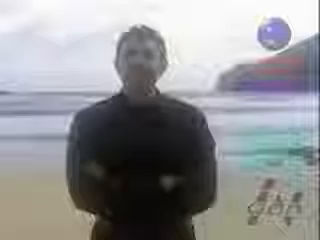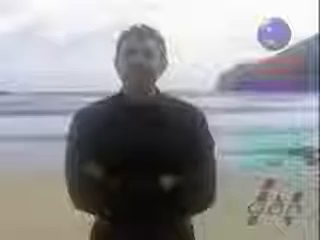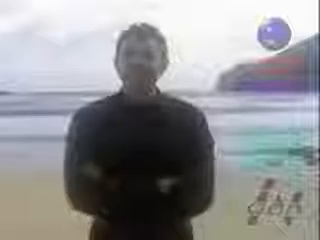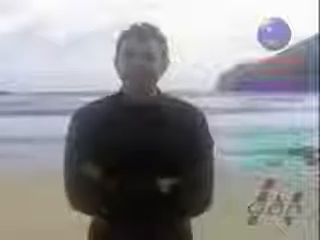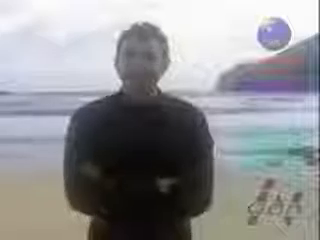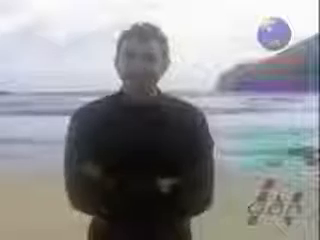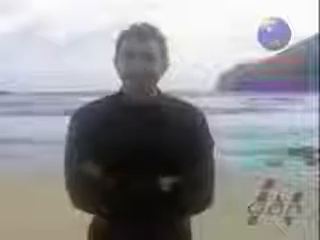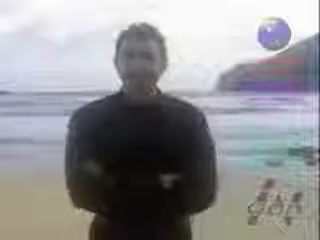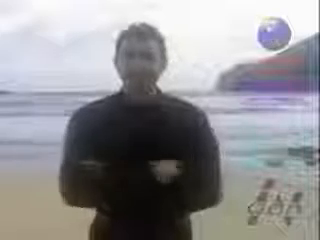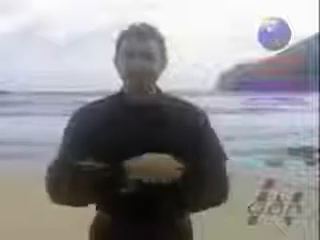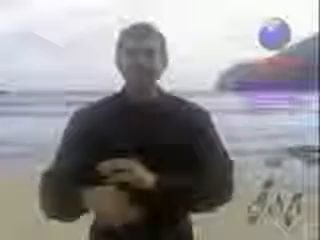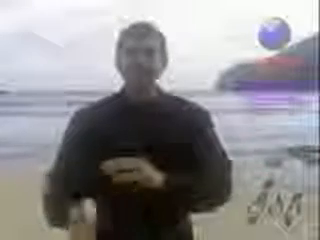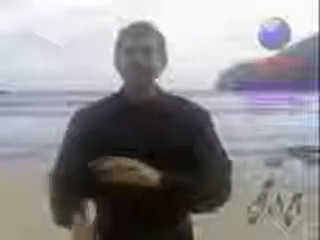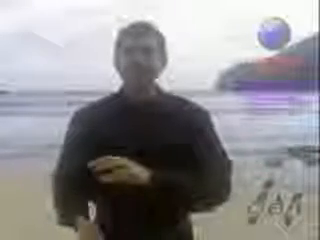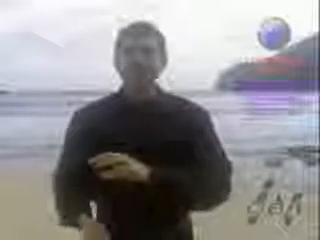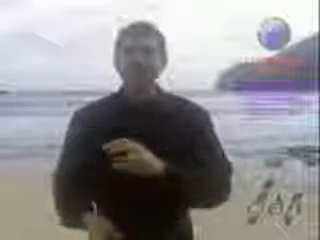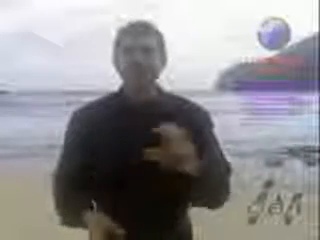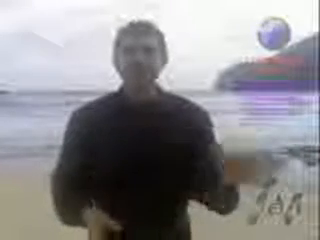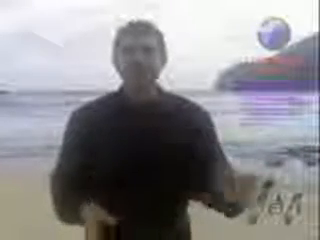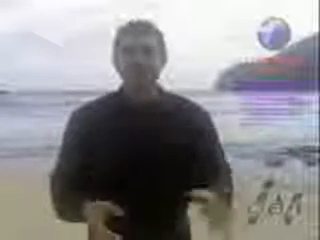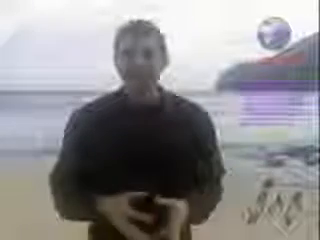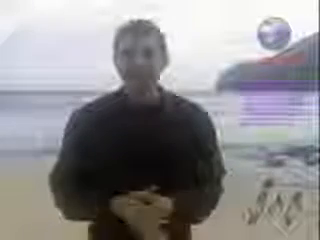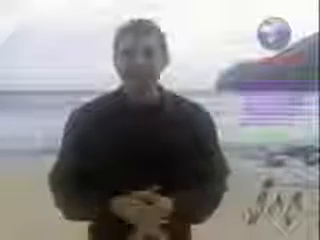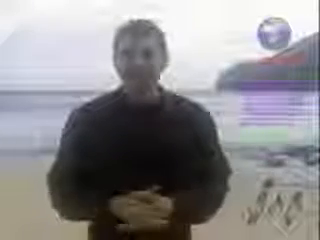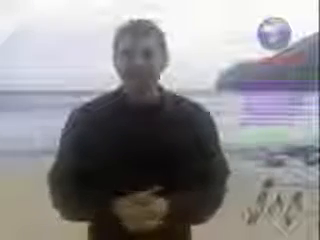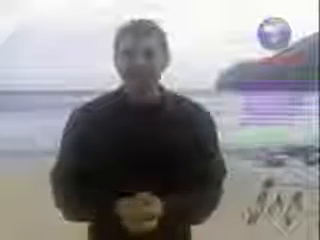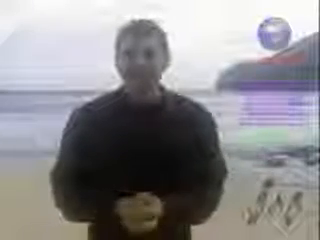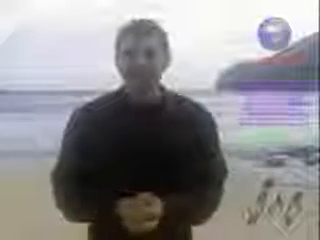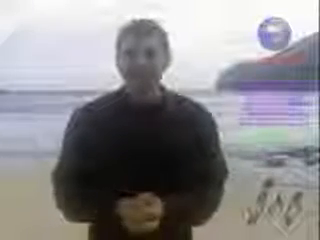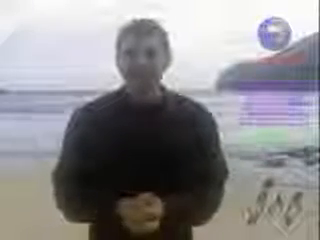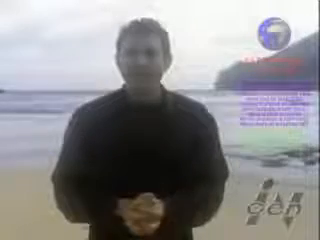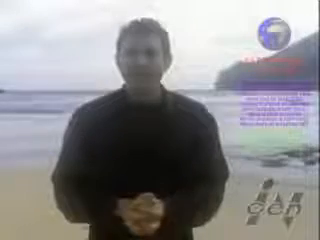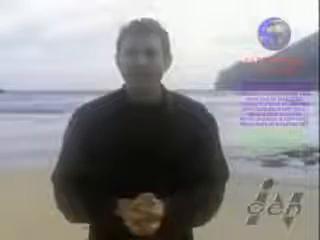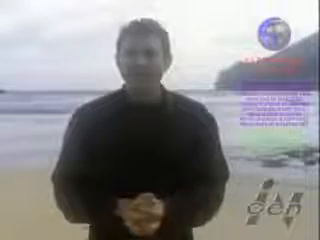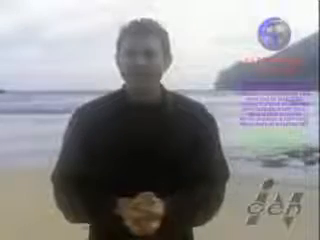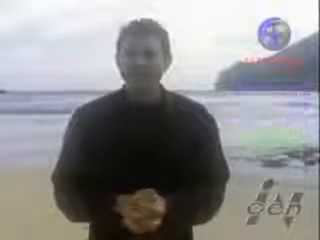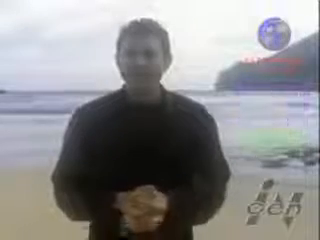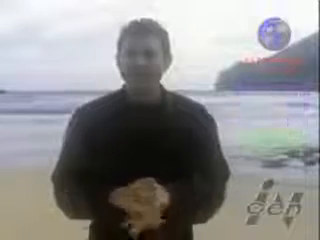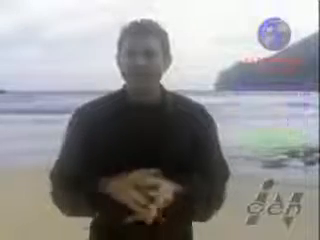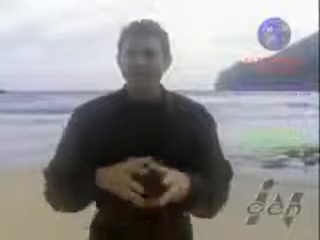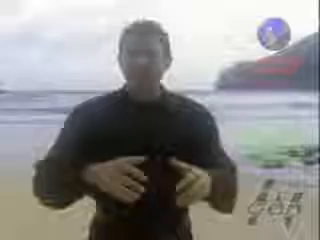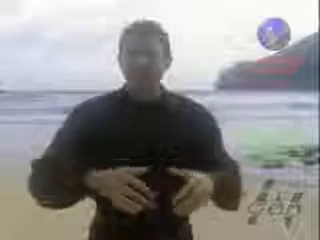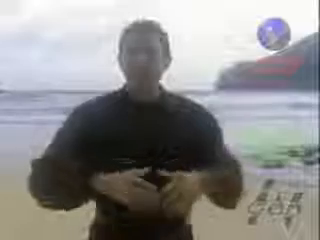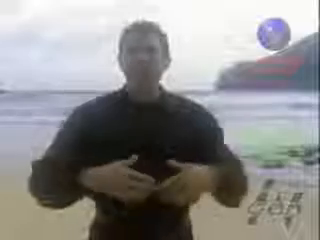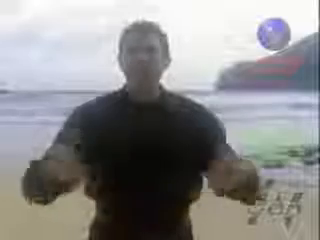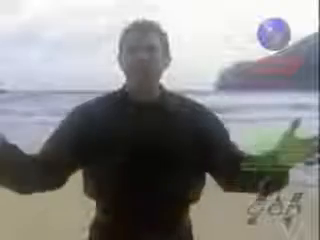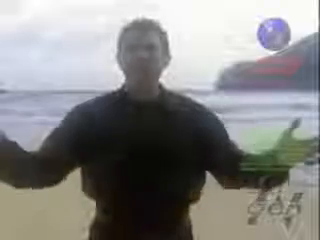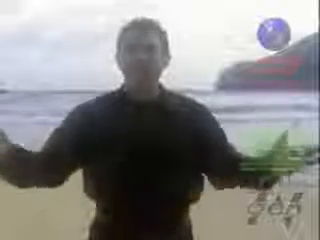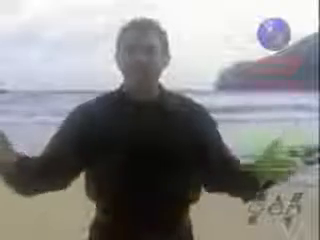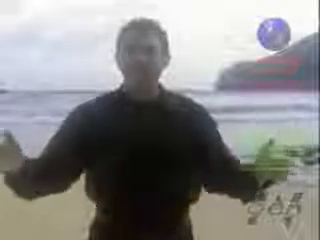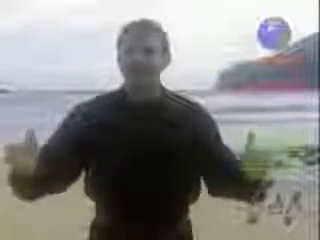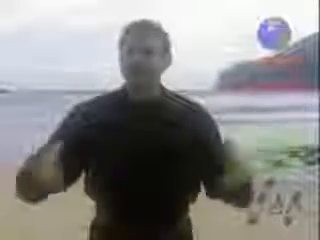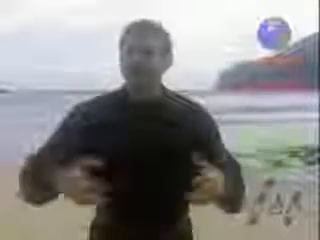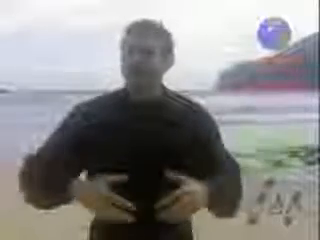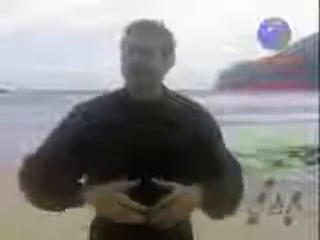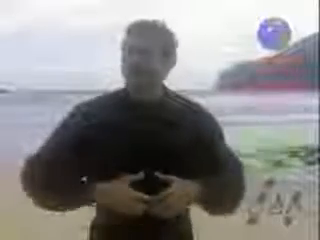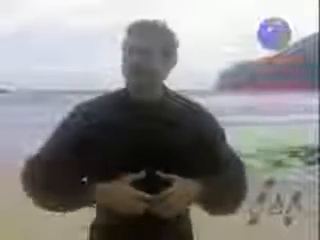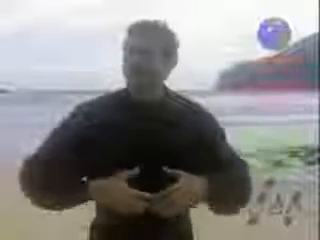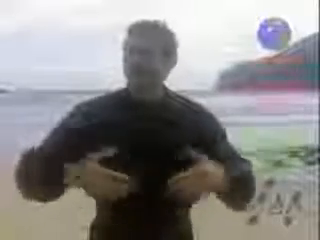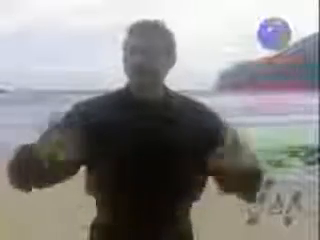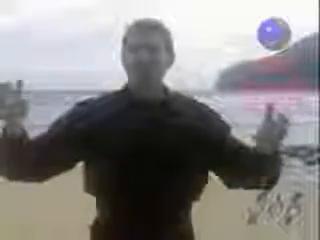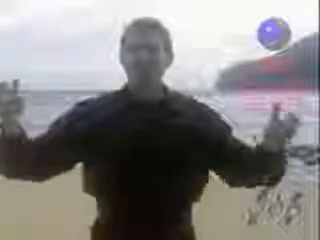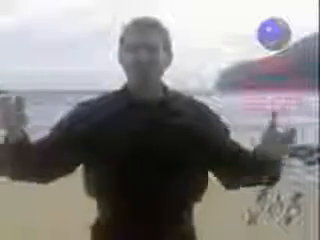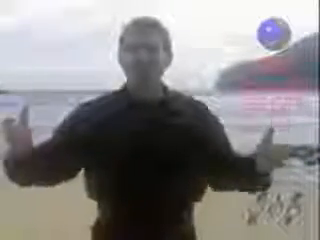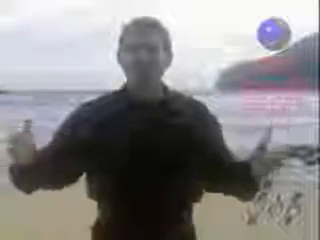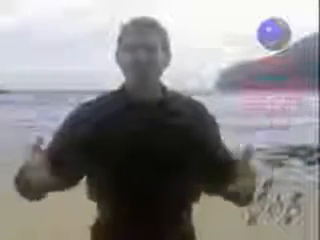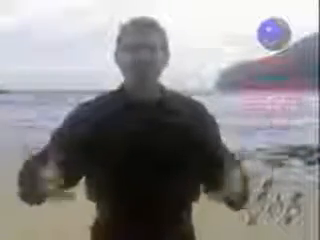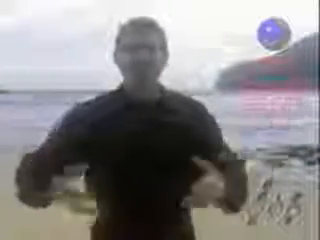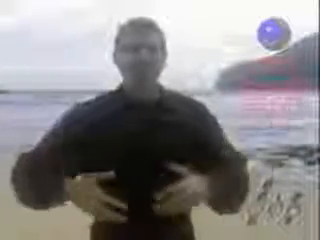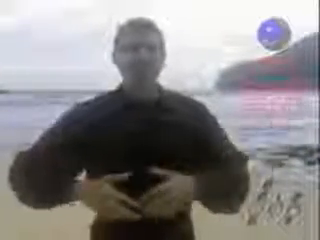Go outside.